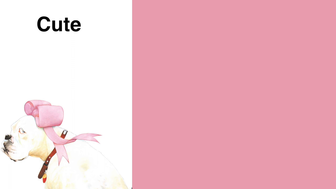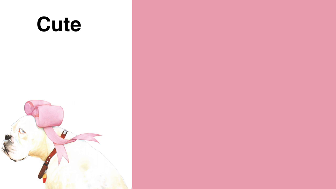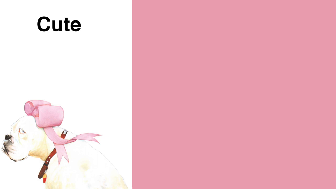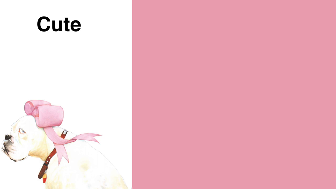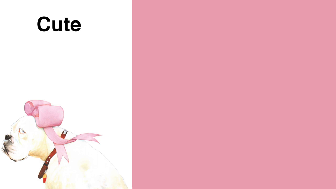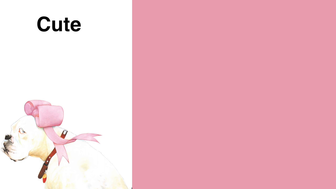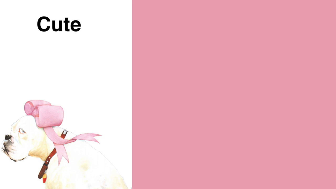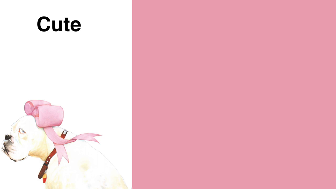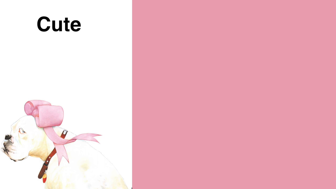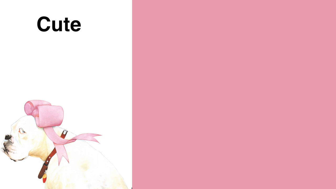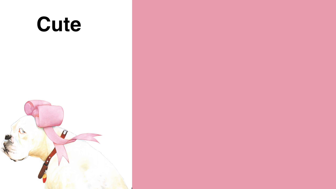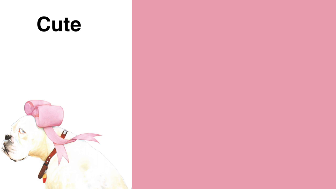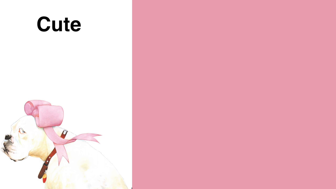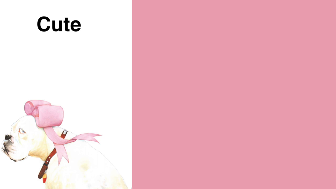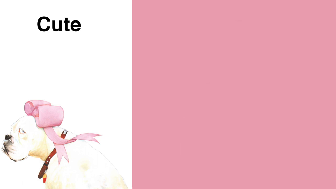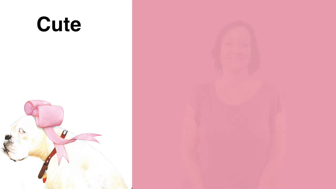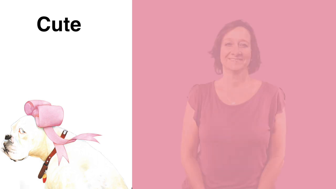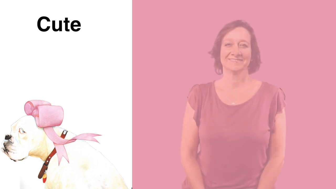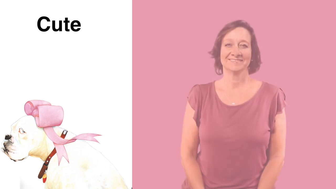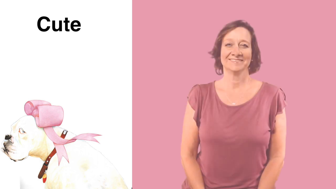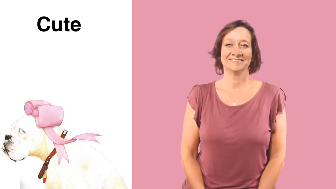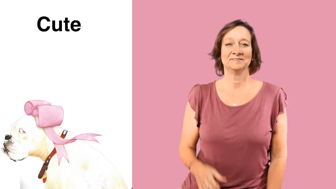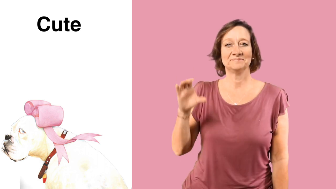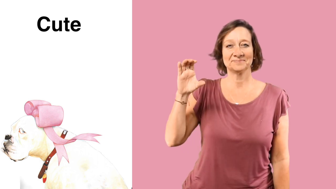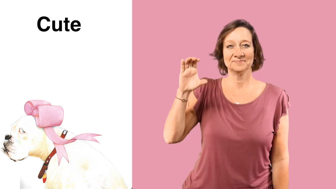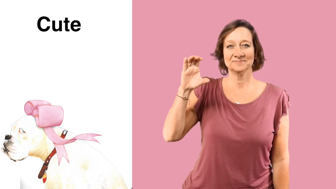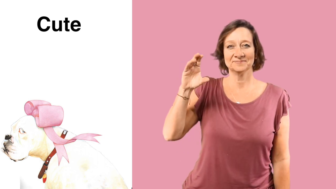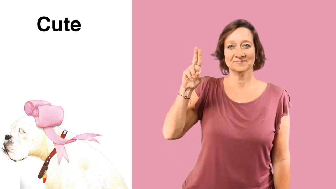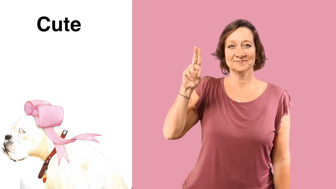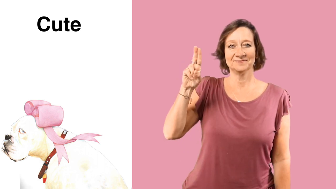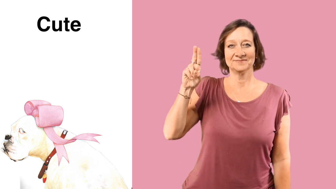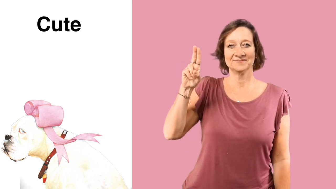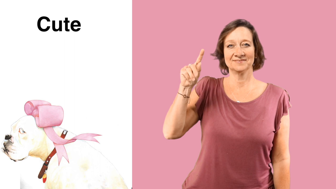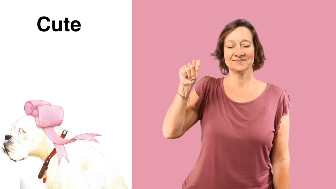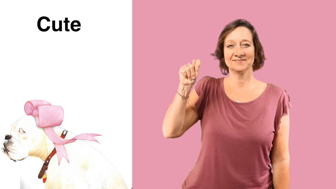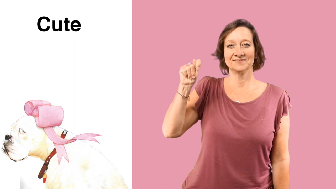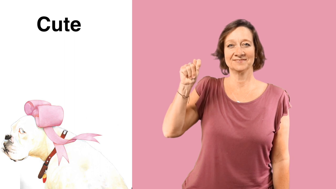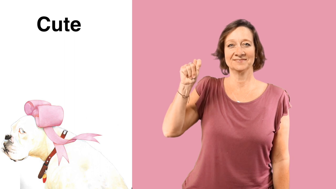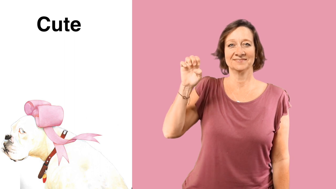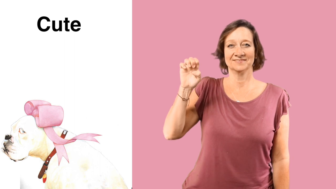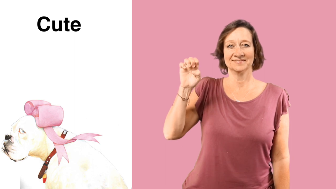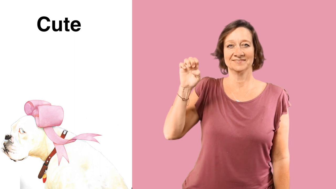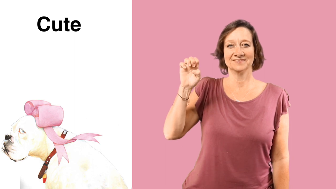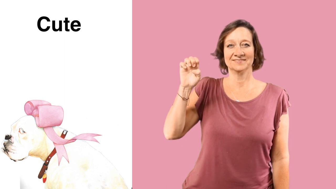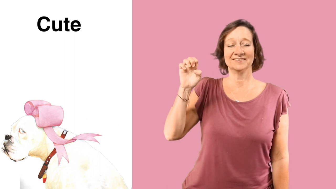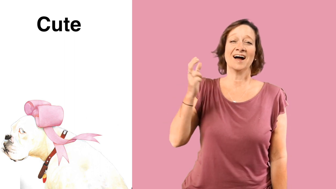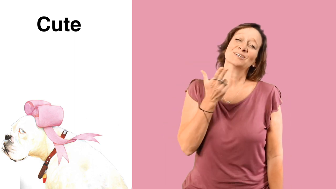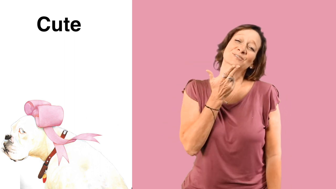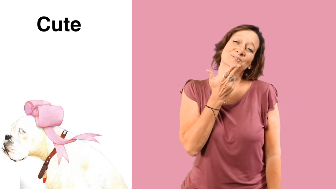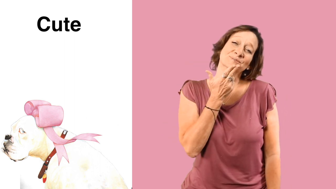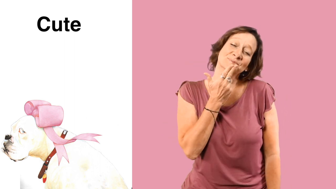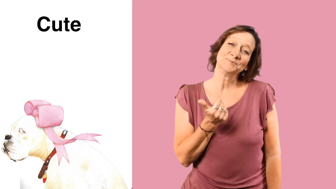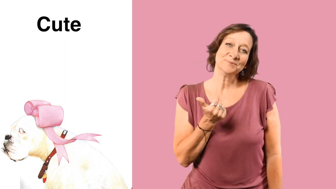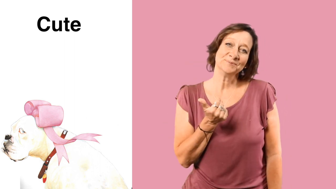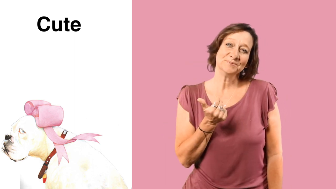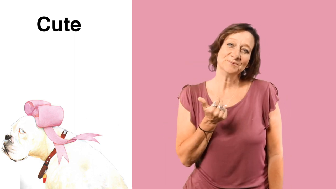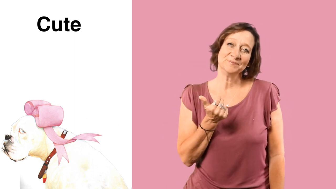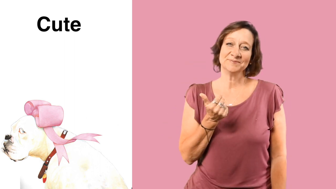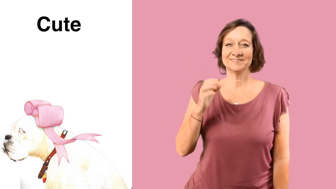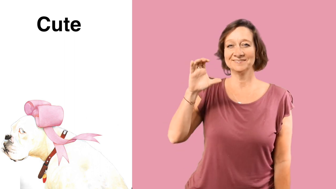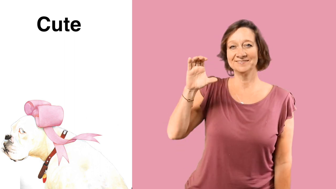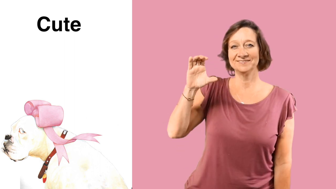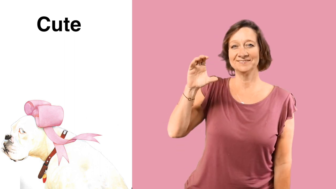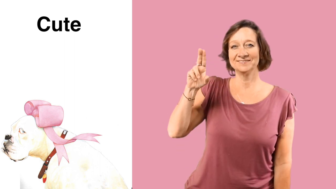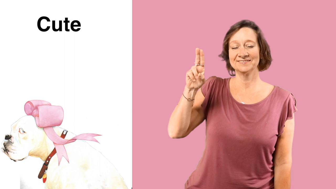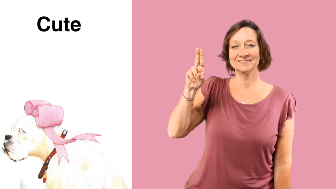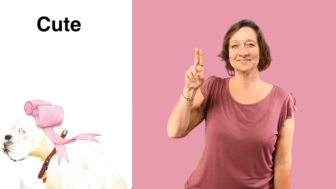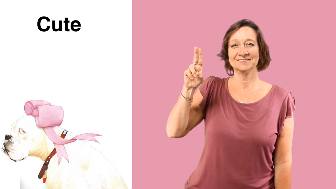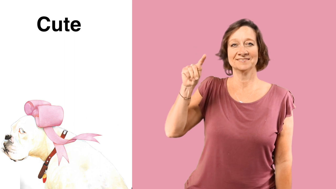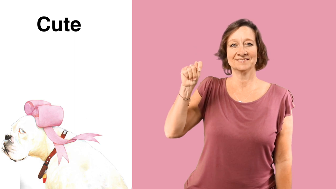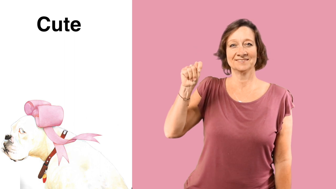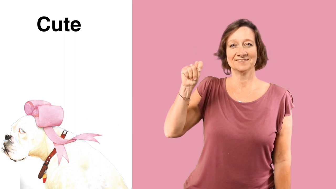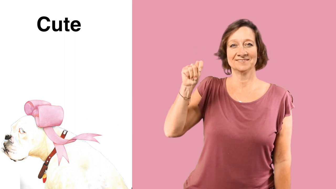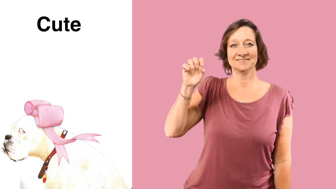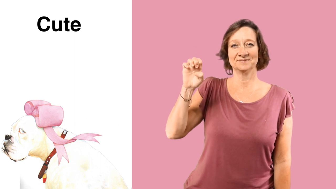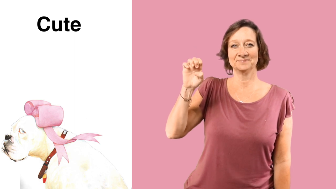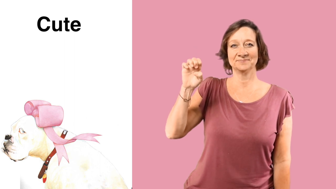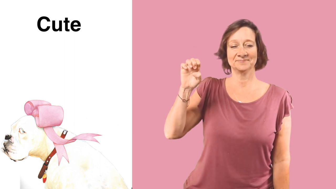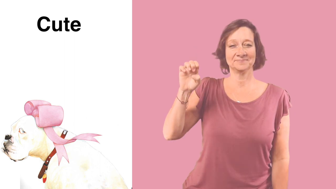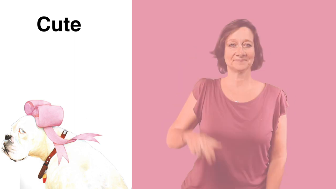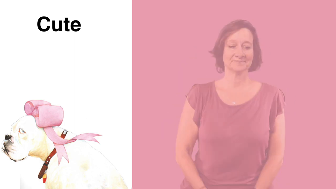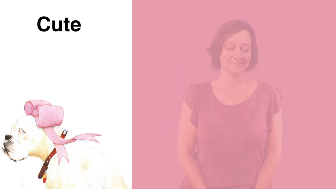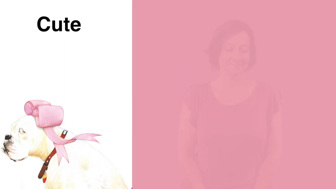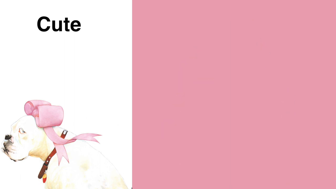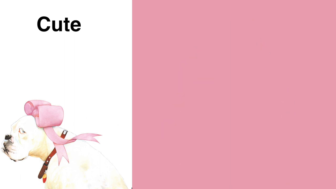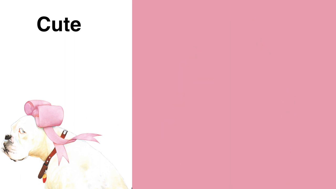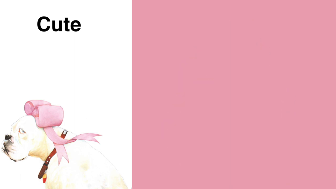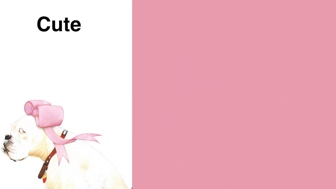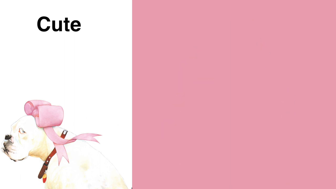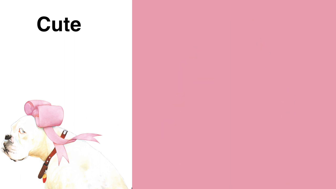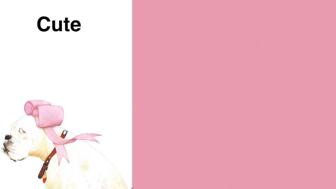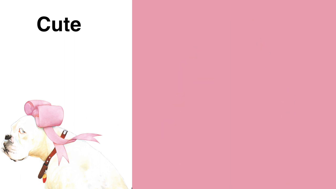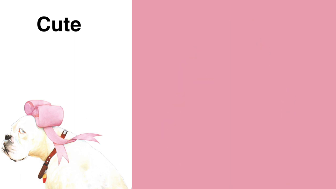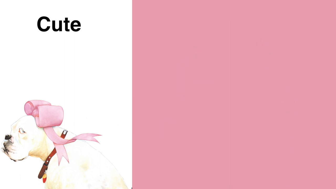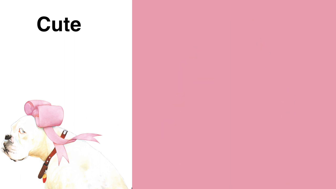Cute